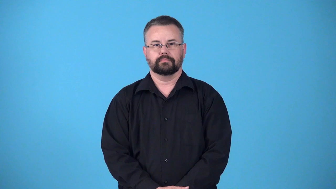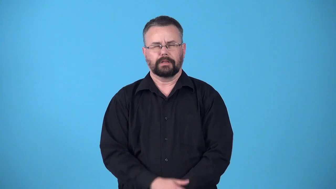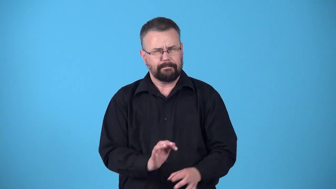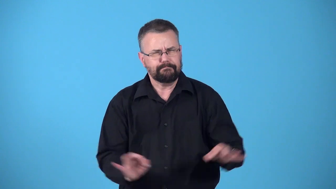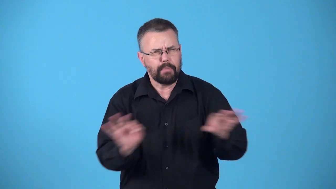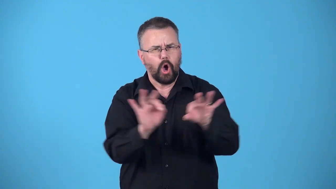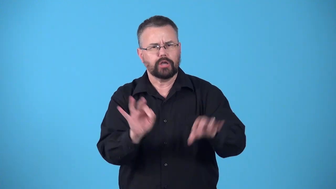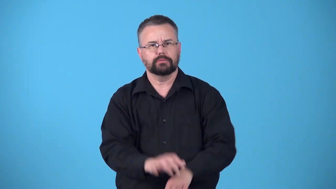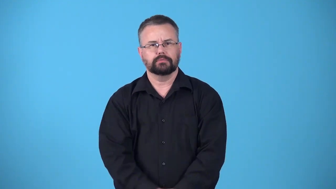by cracky